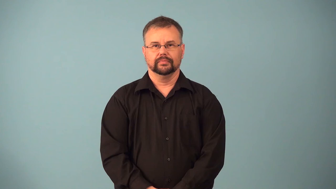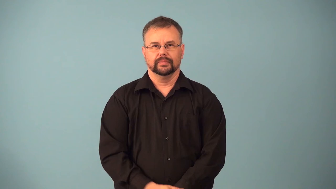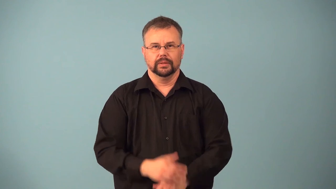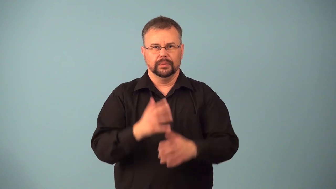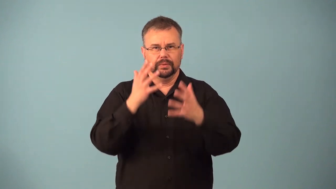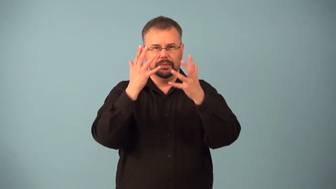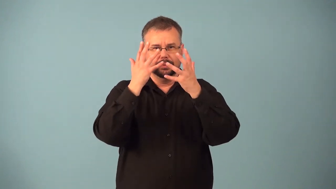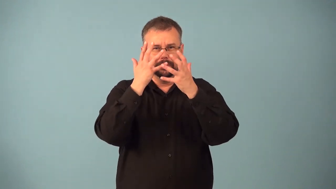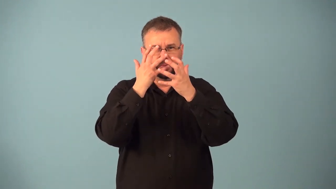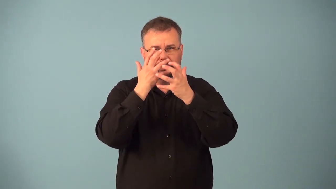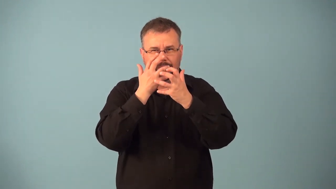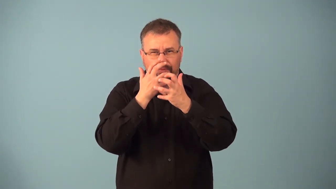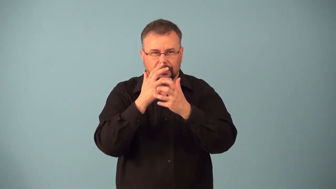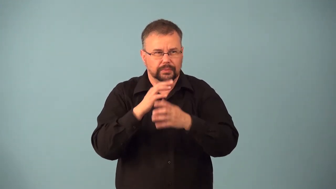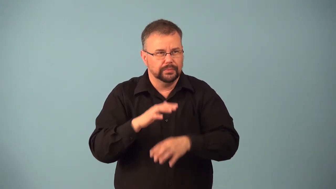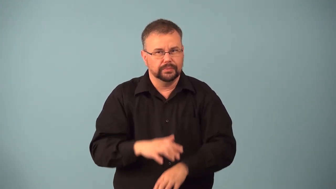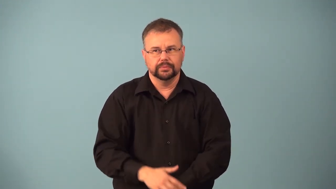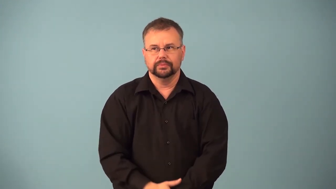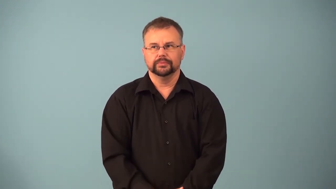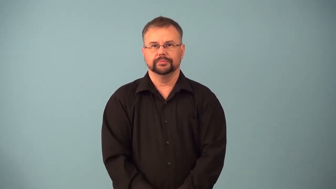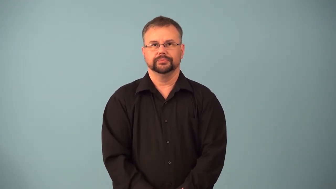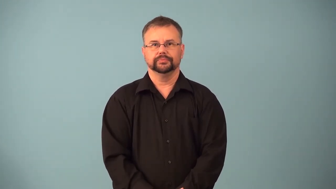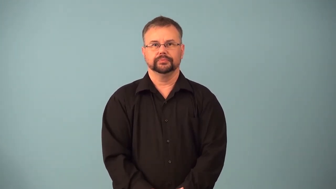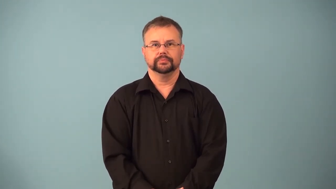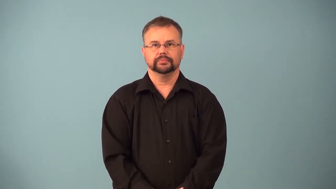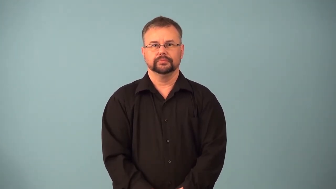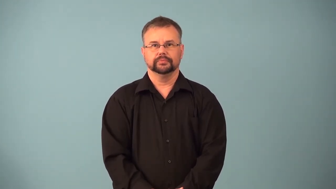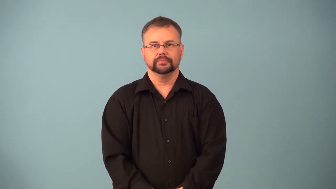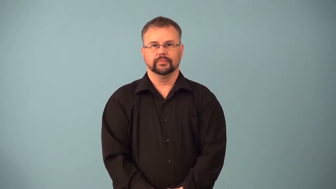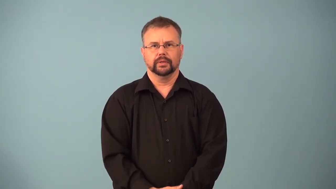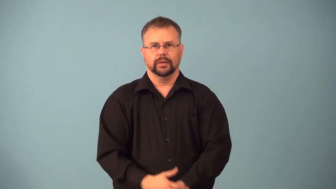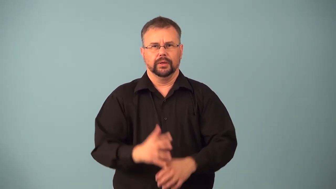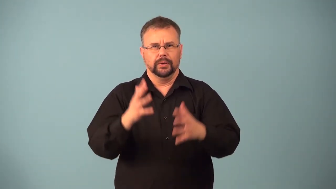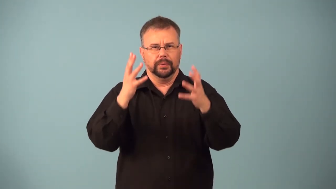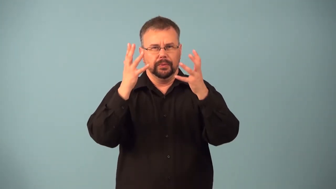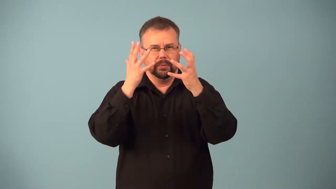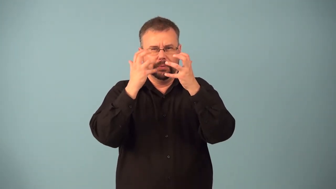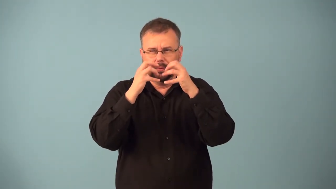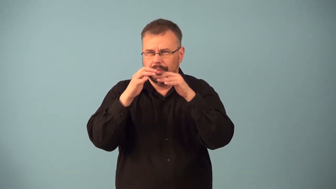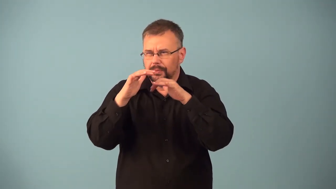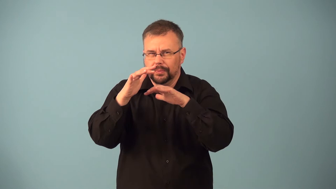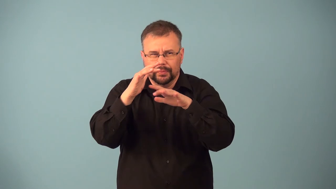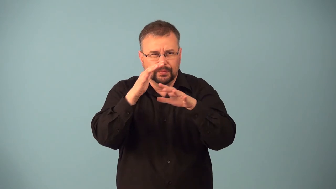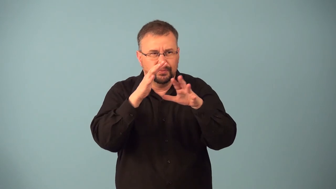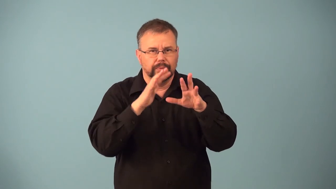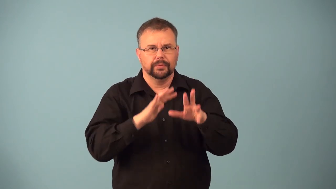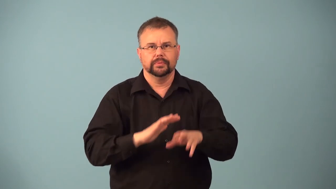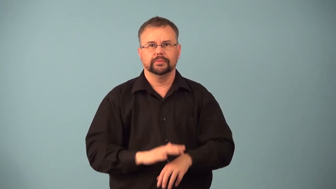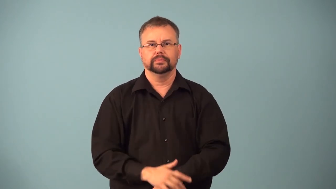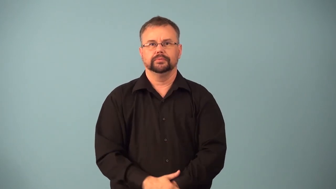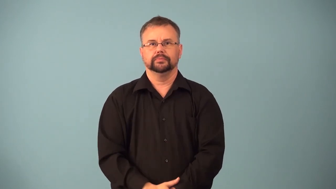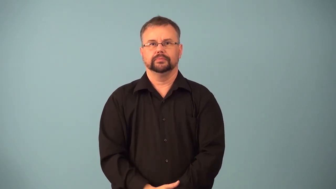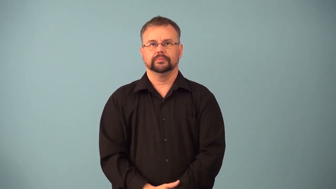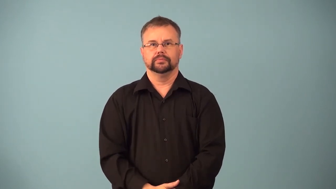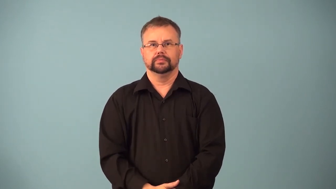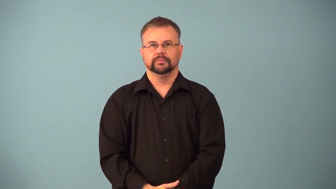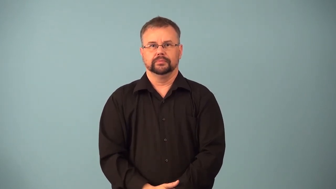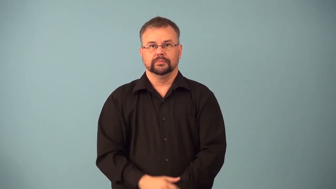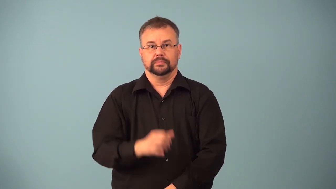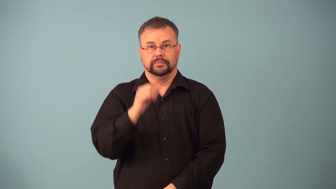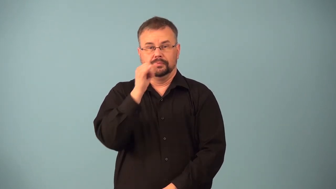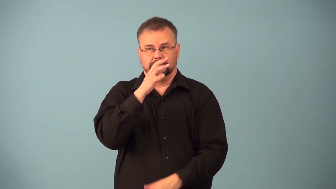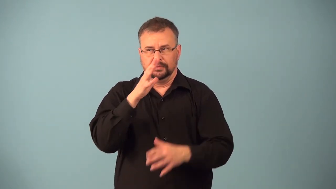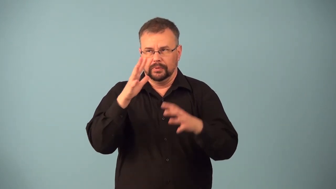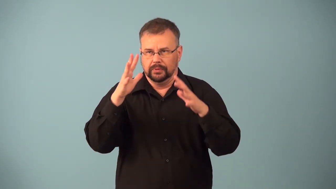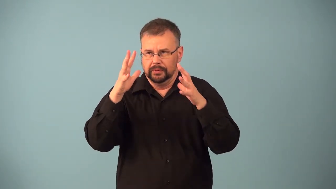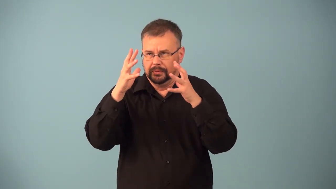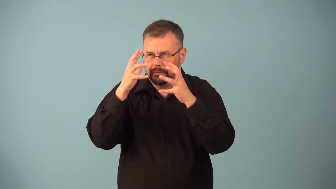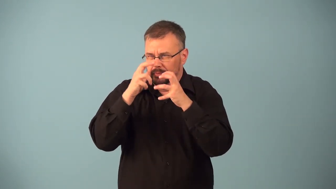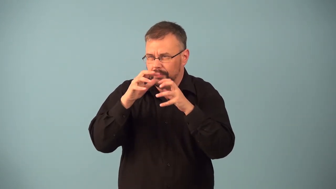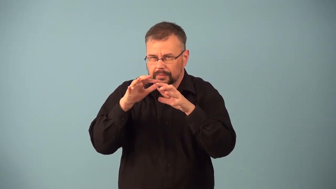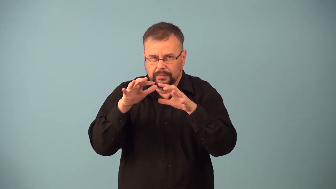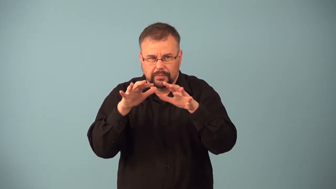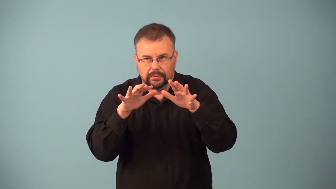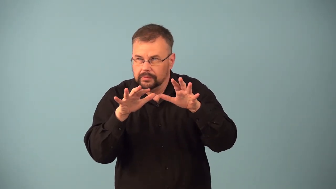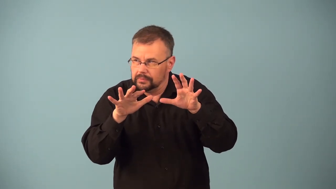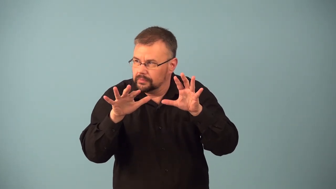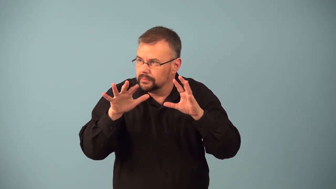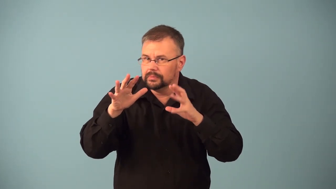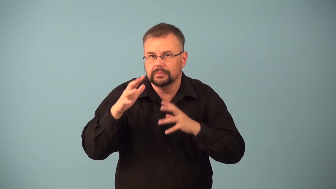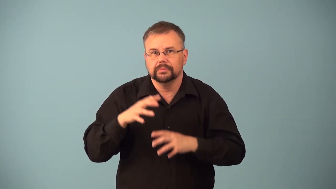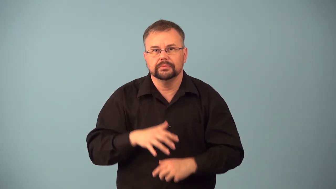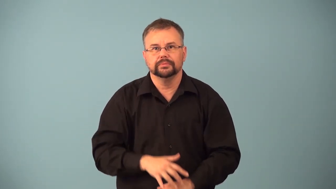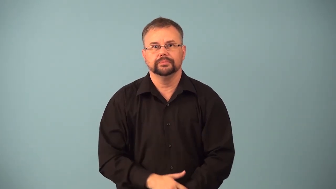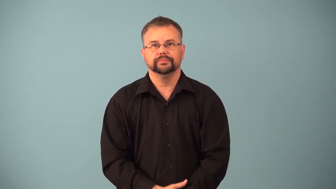gloomy,gloomier,gloomiest day